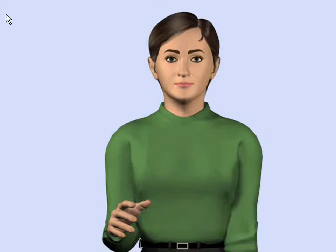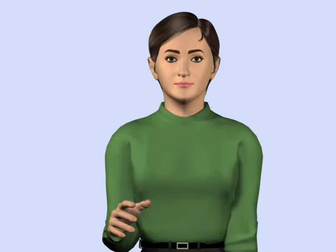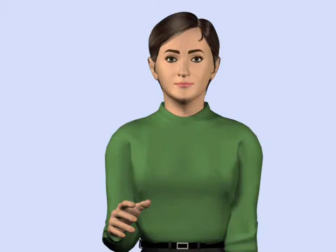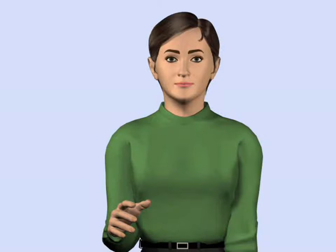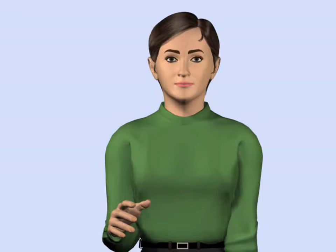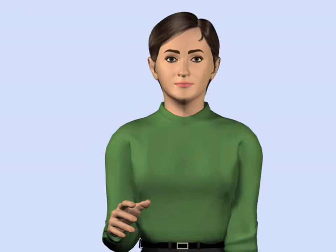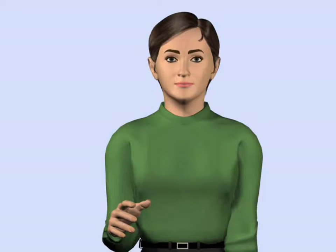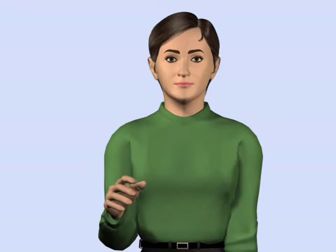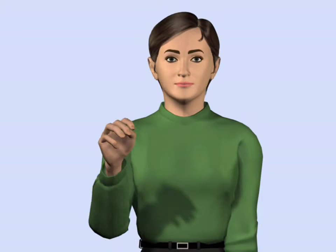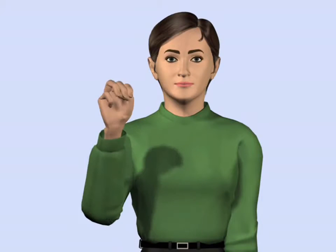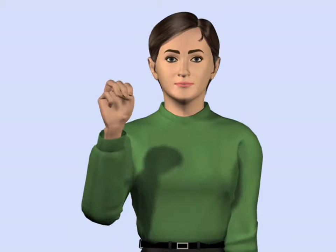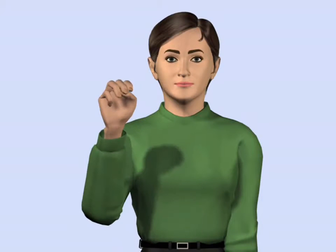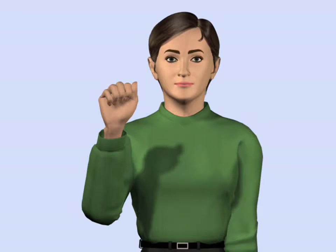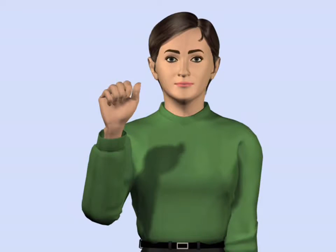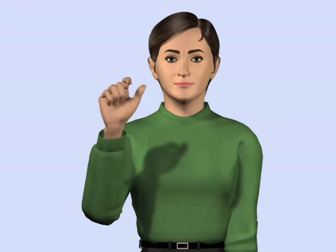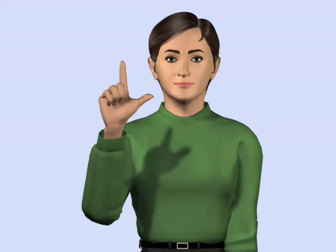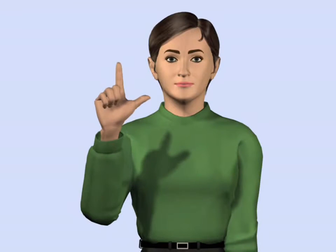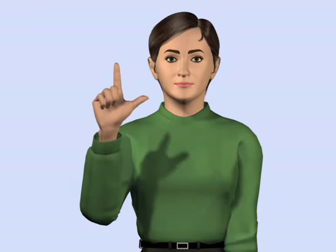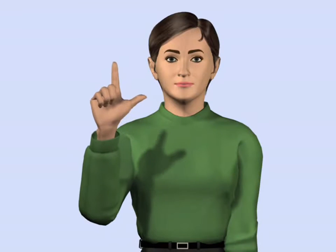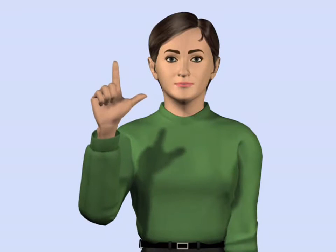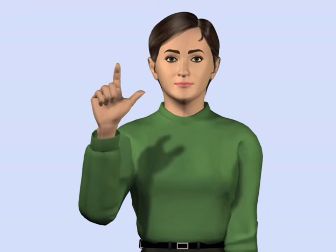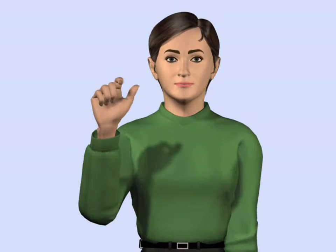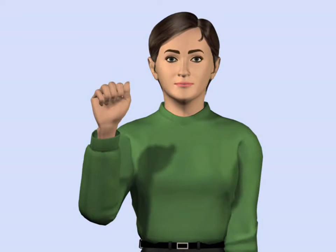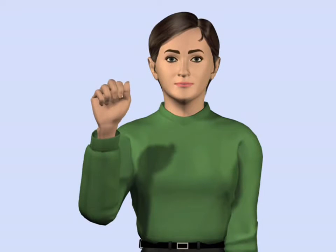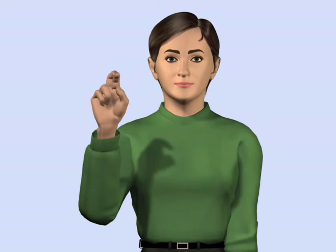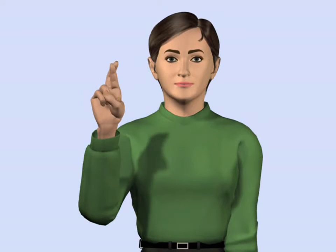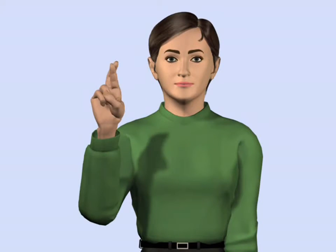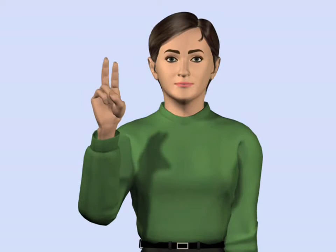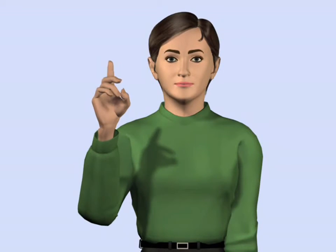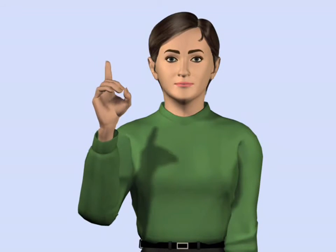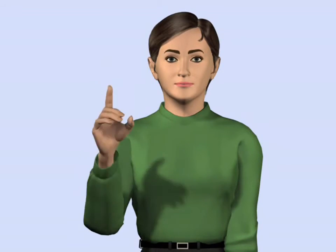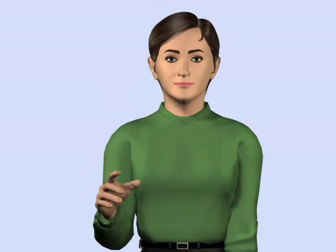mallard